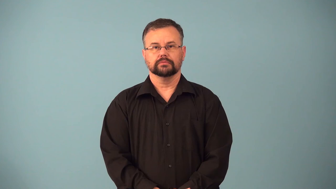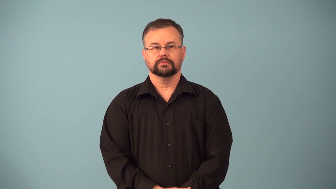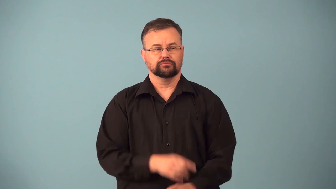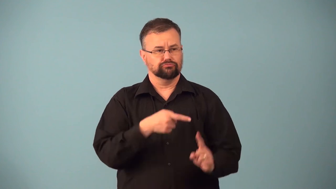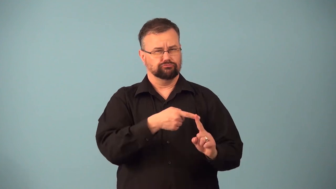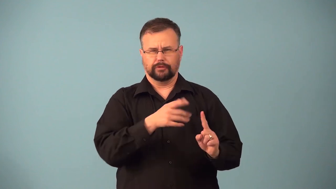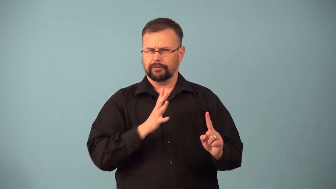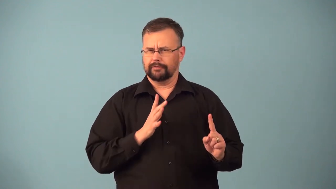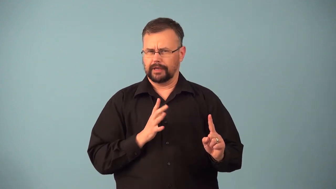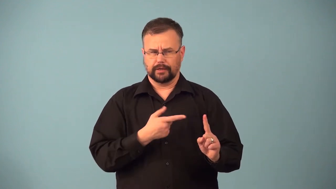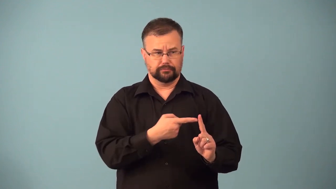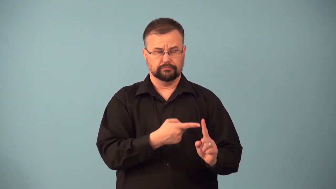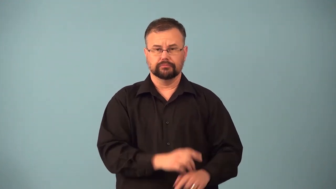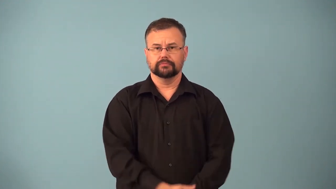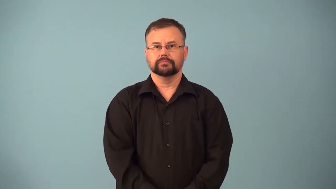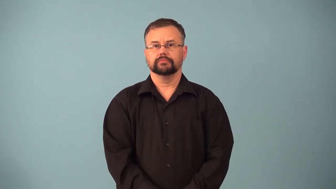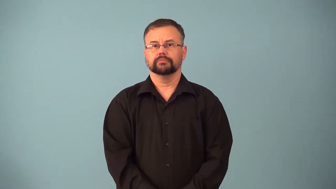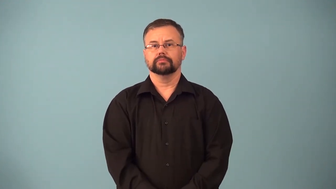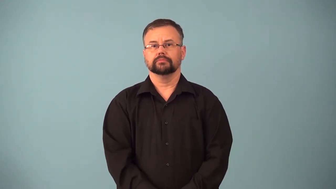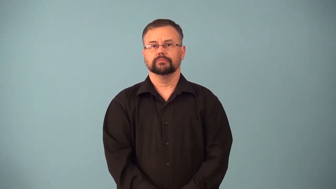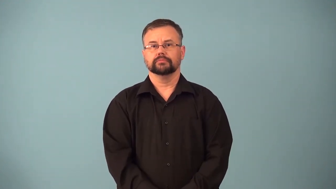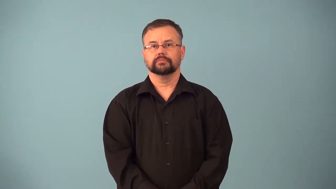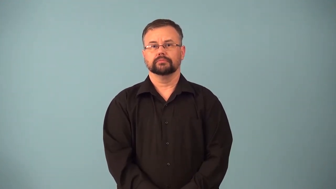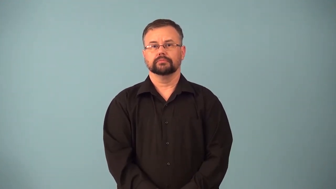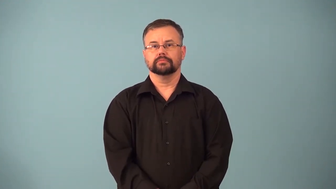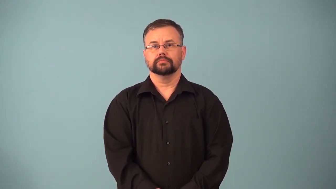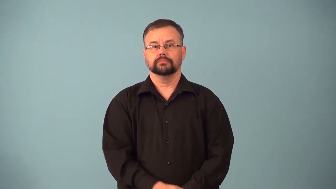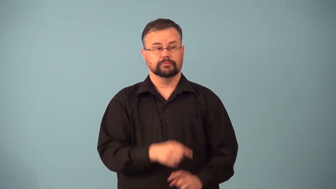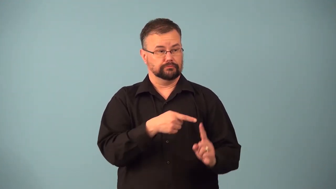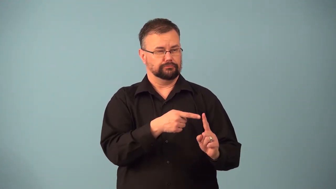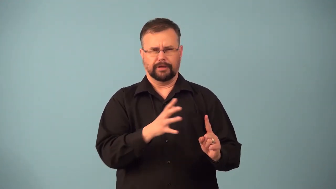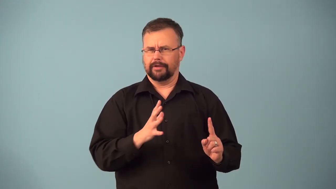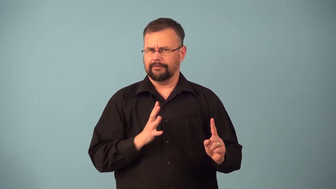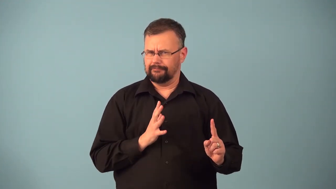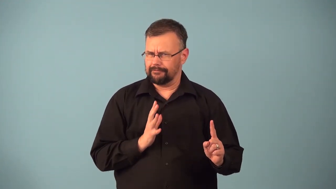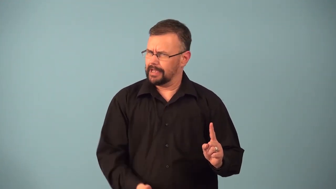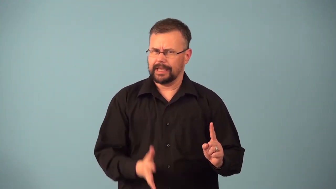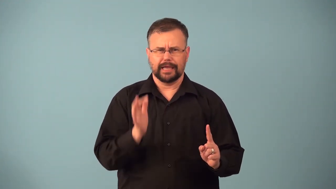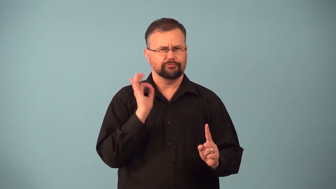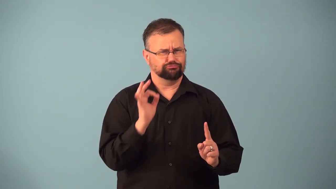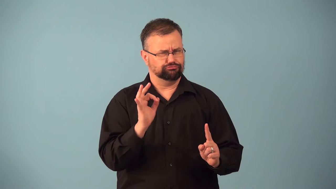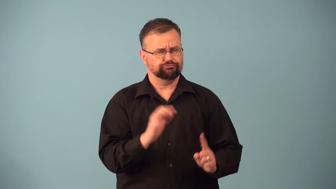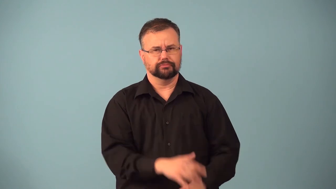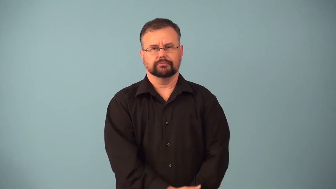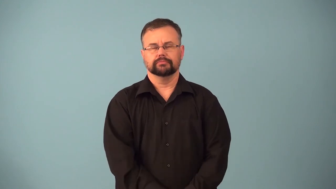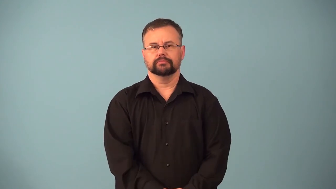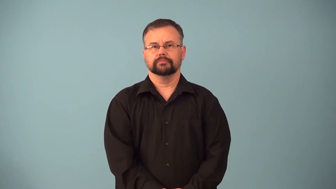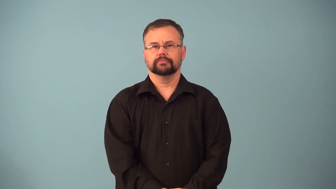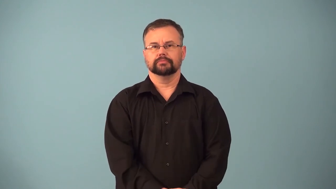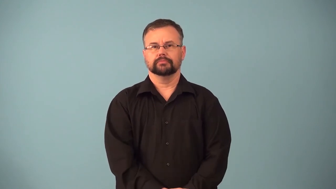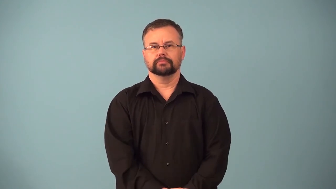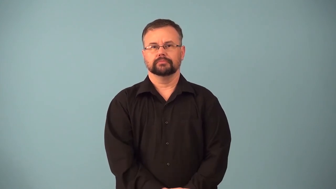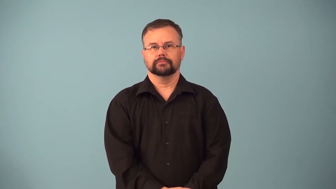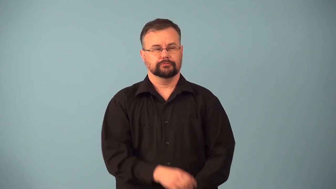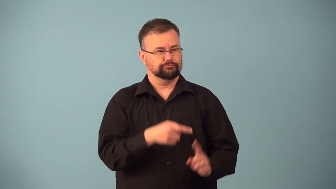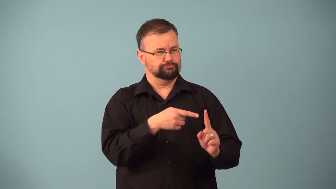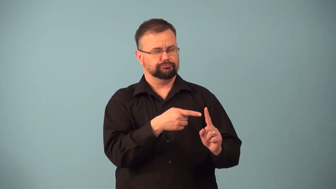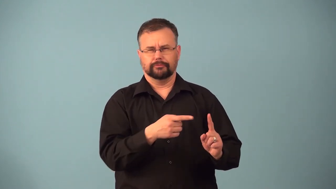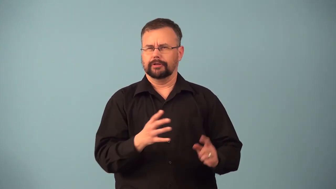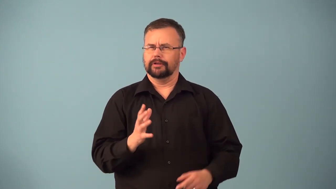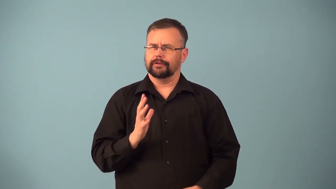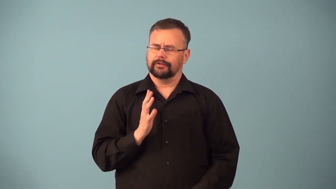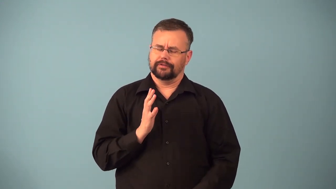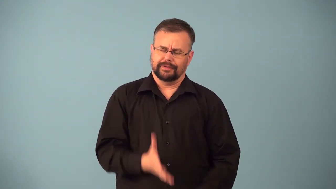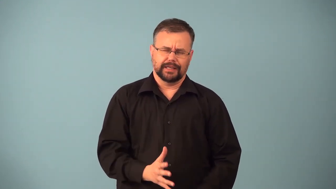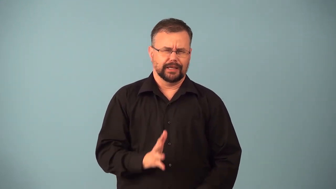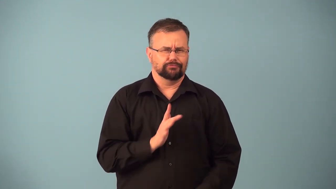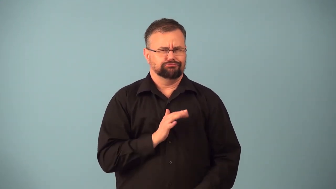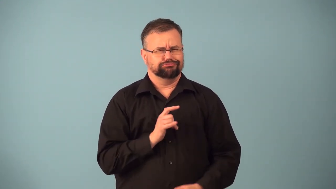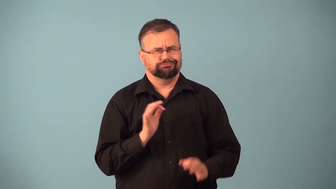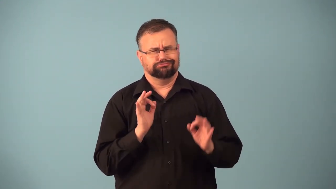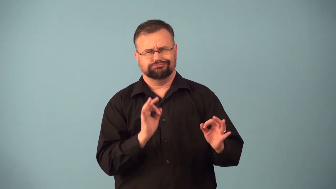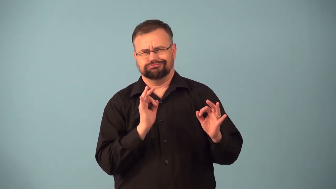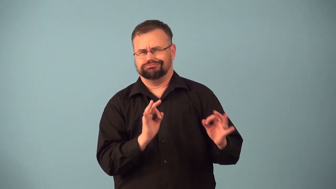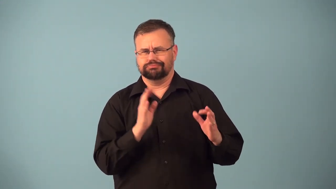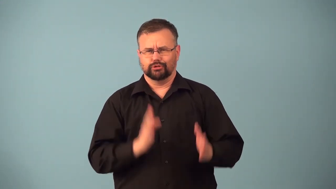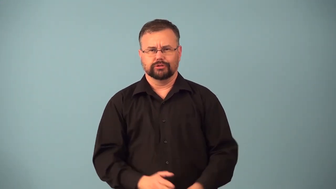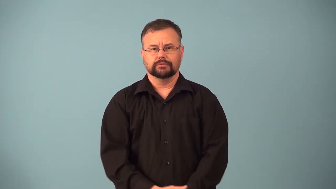fine,finer,finest